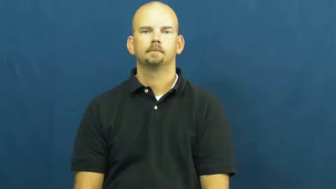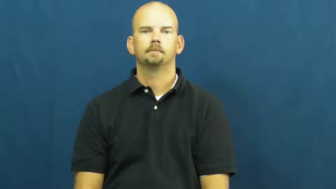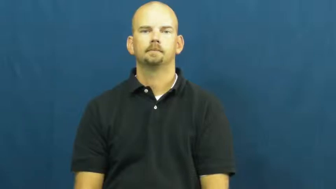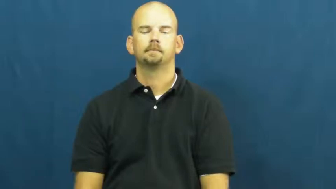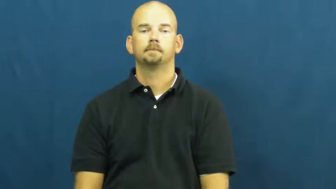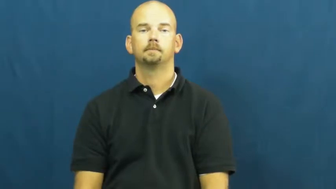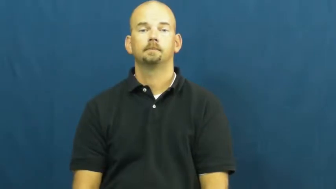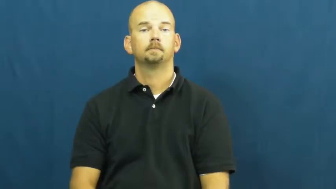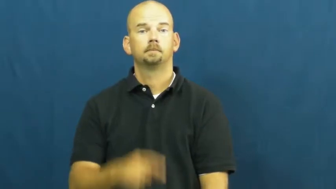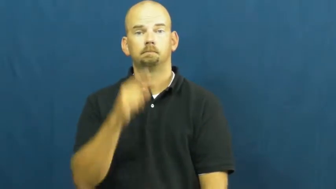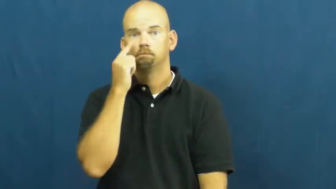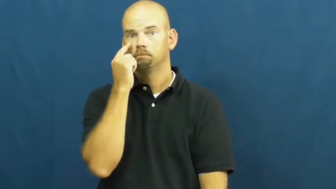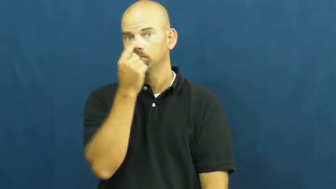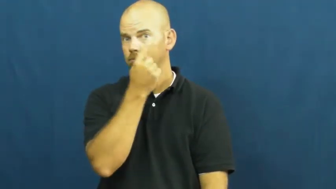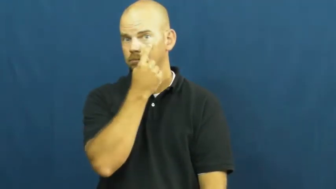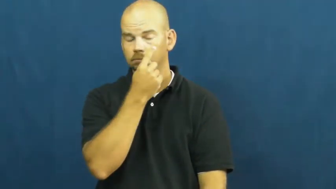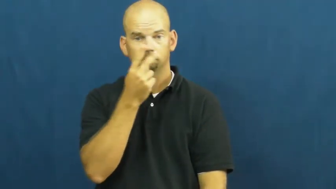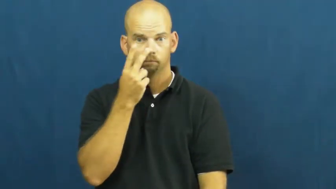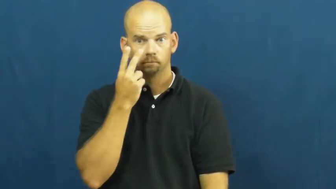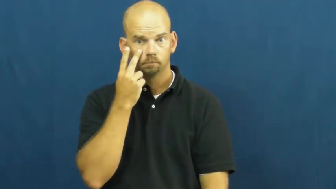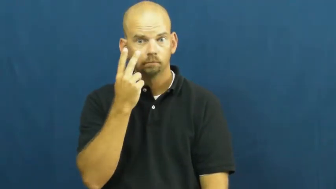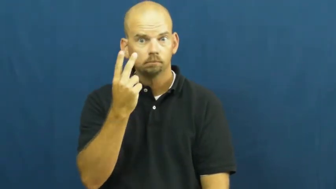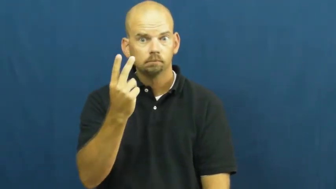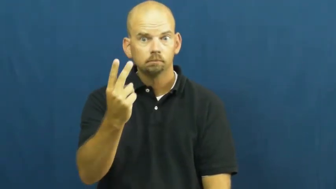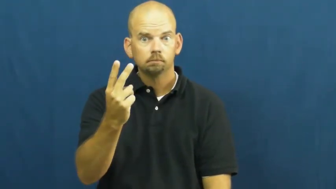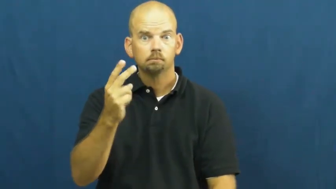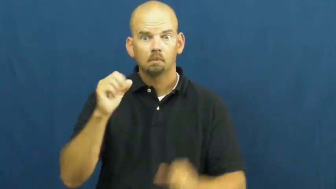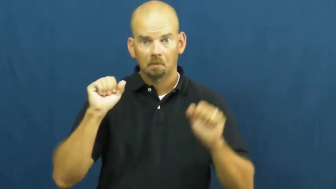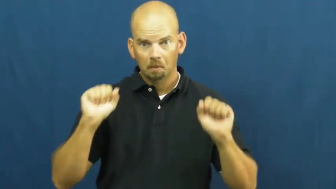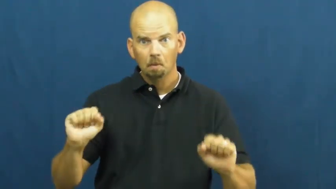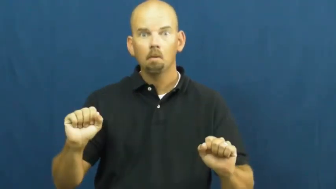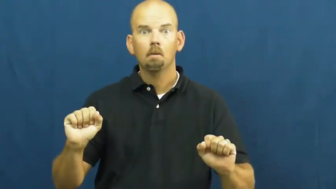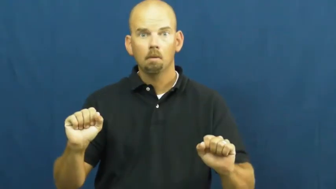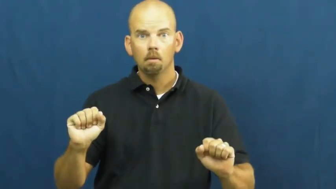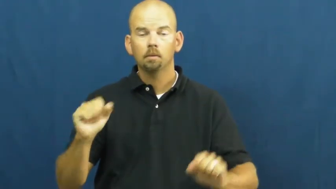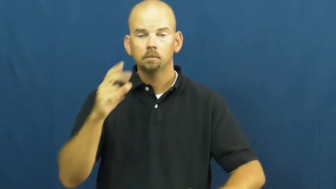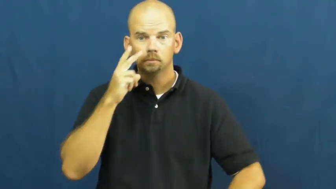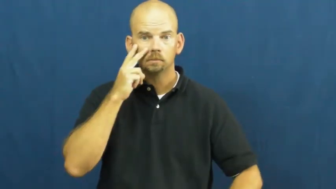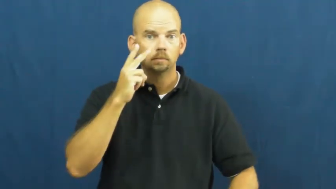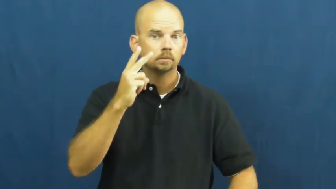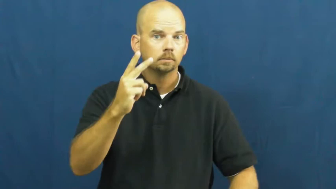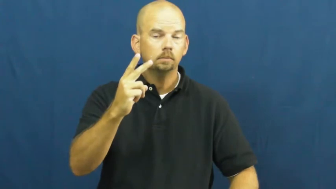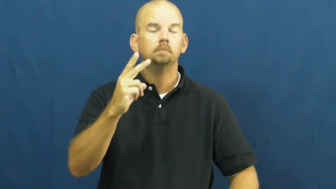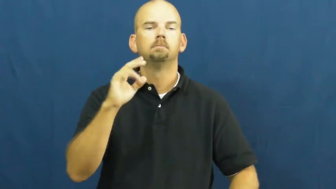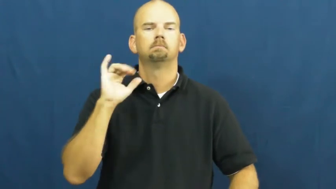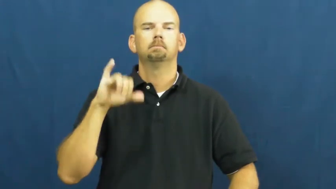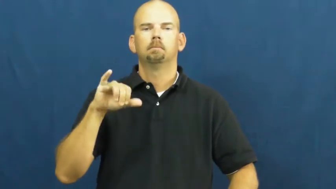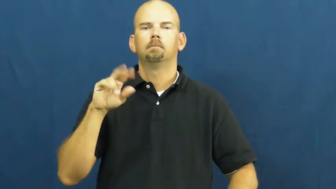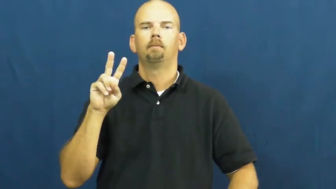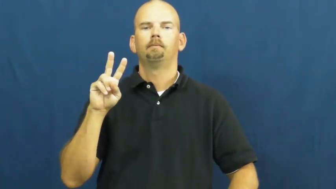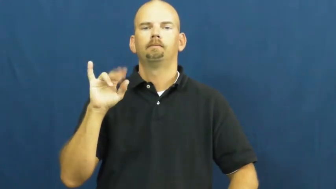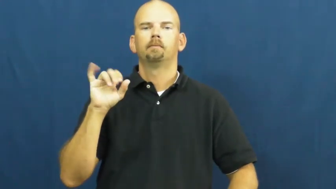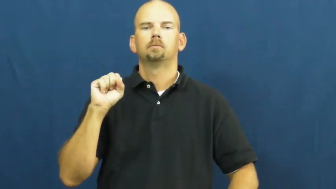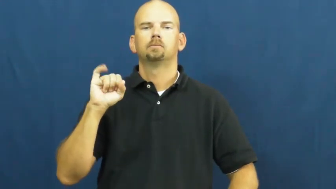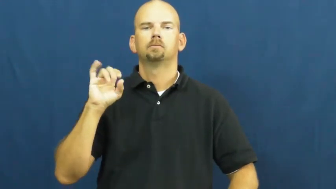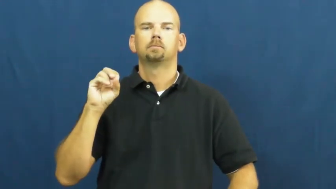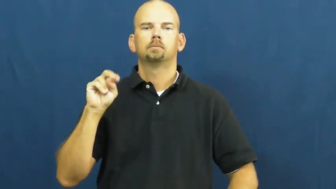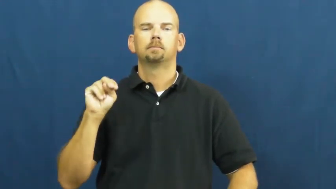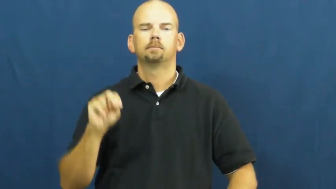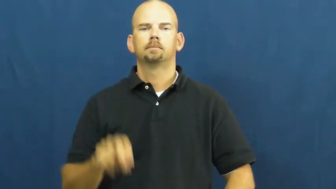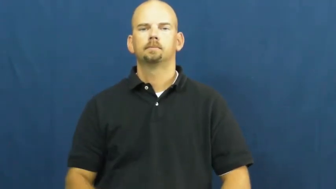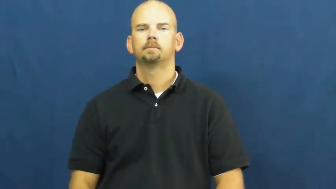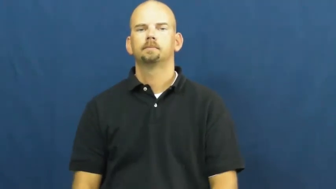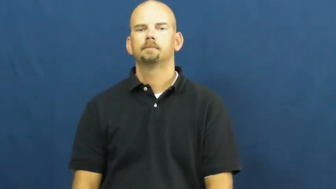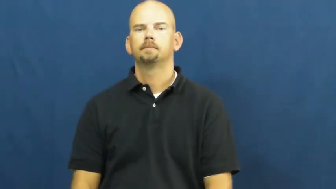vision